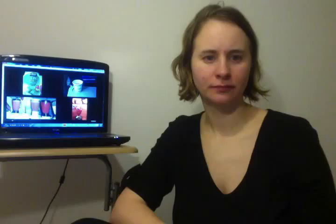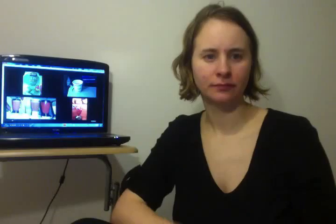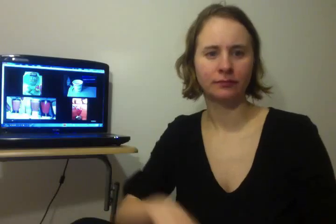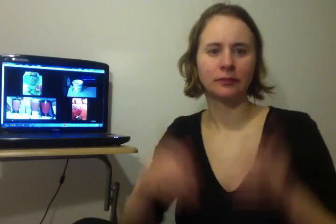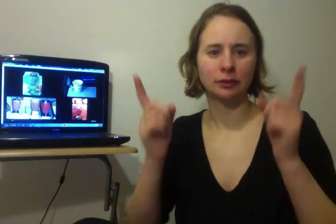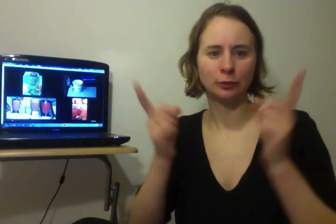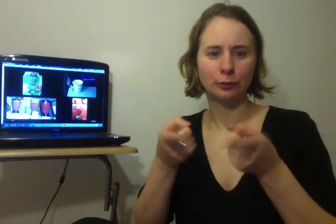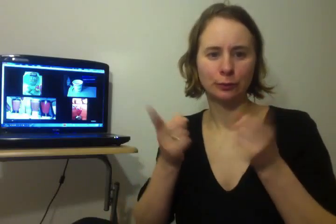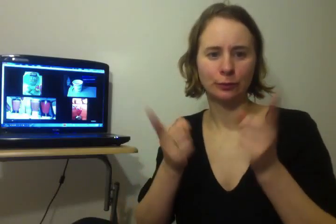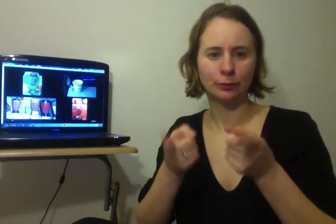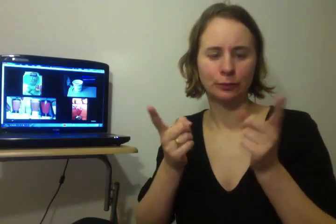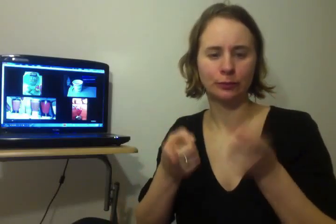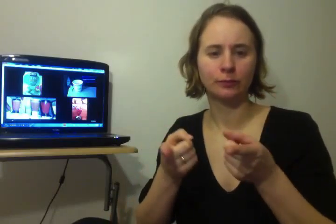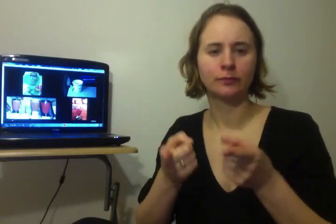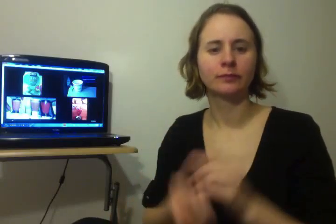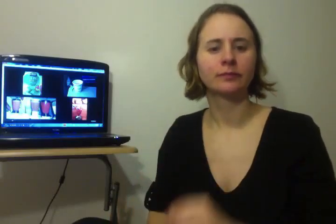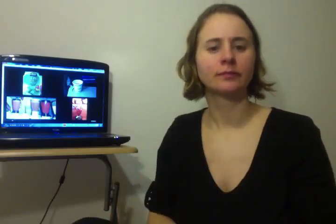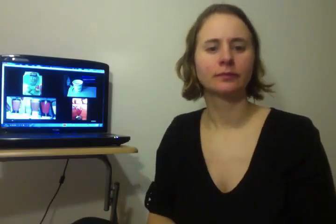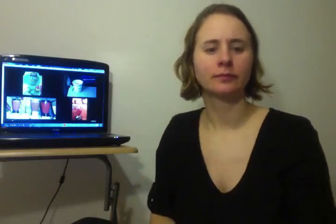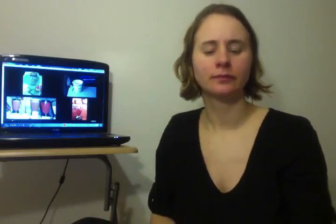fruitjuice